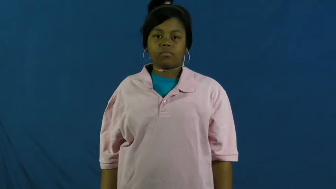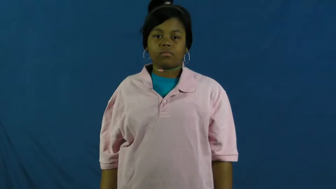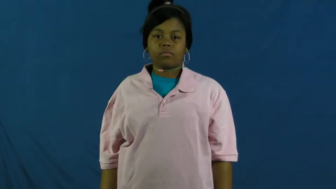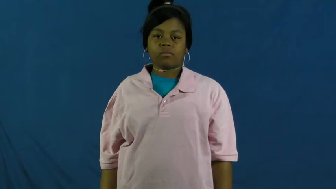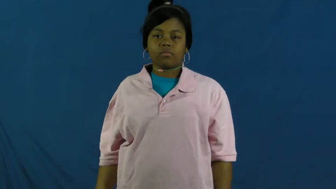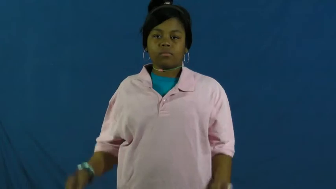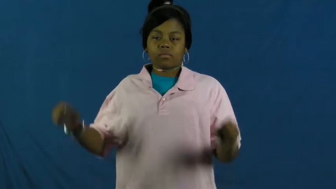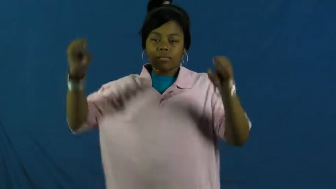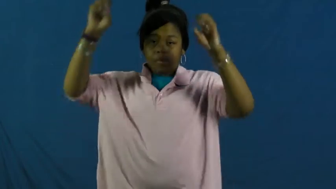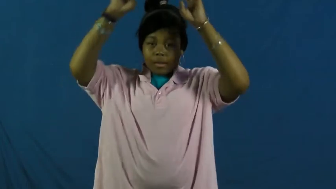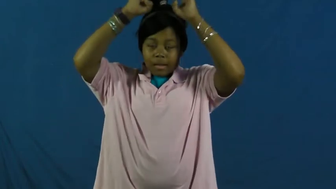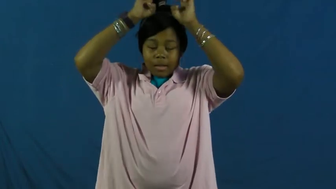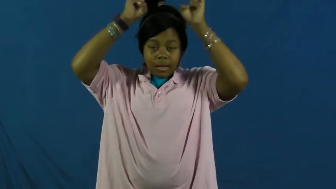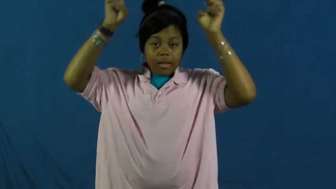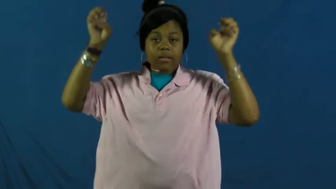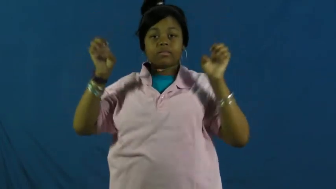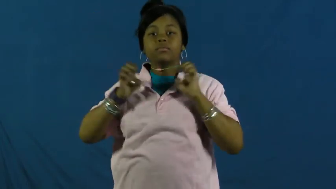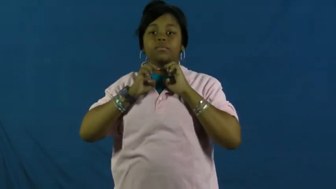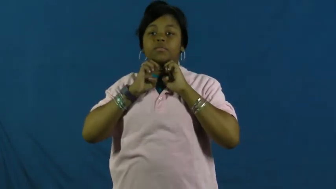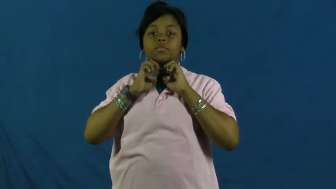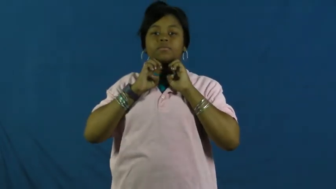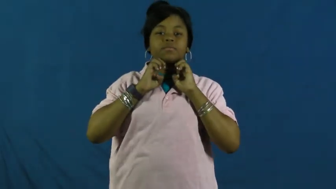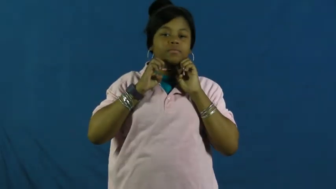eskimo